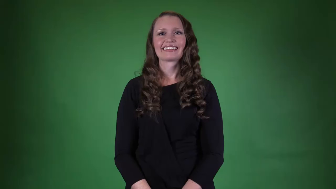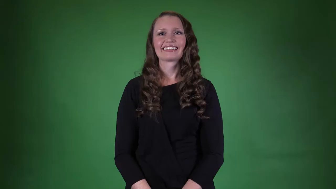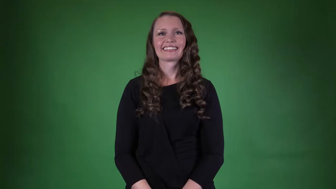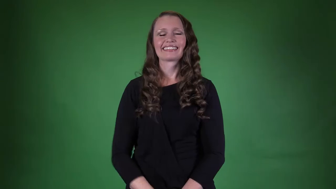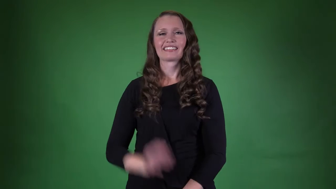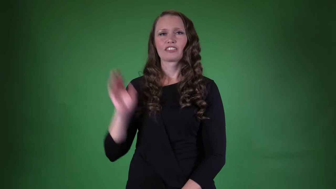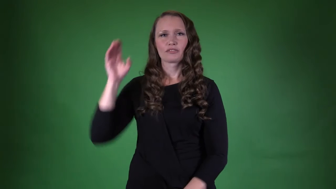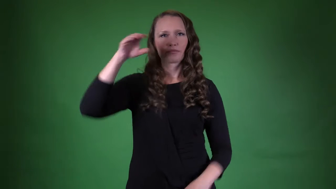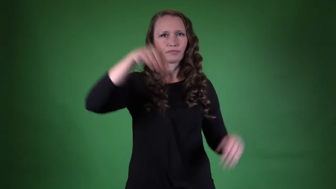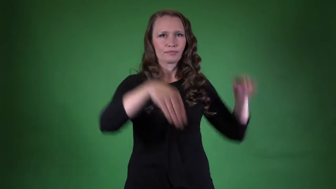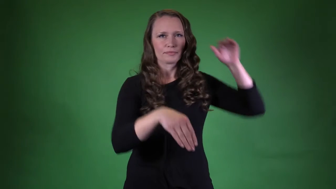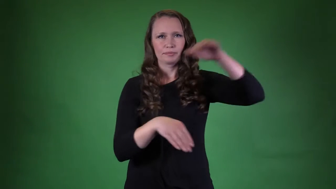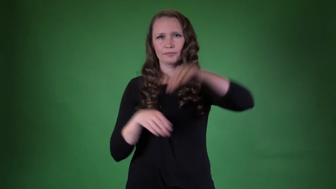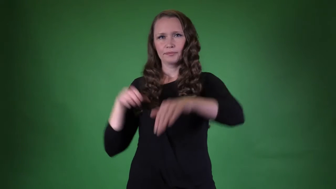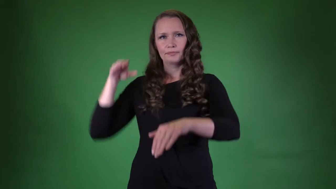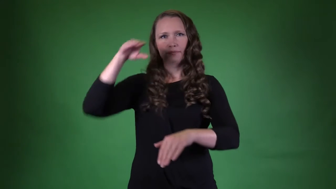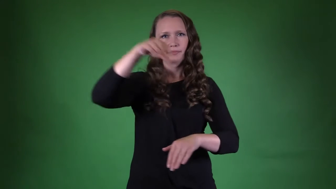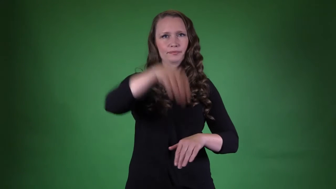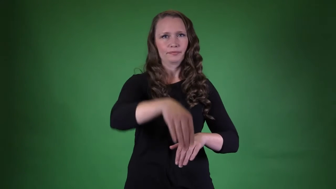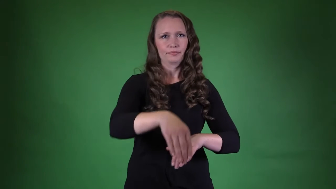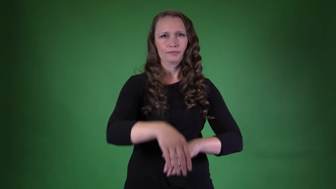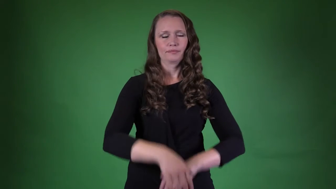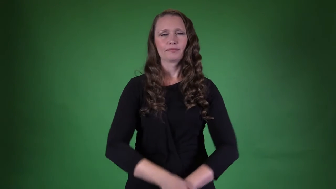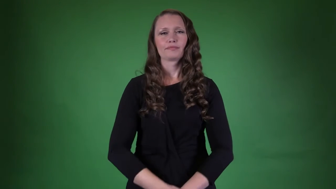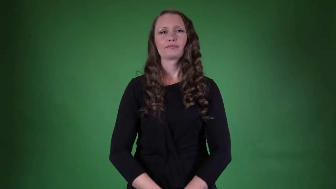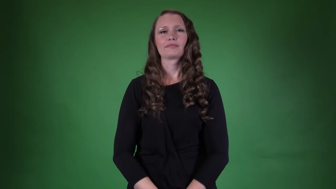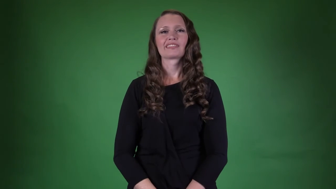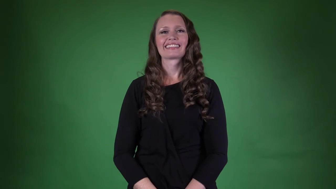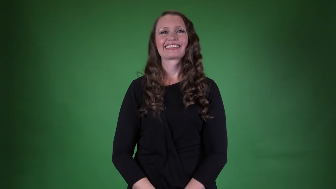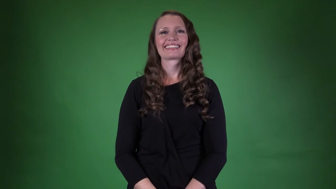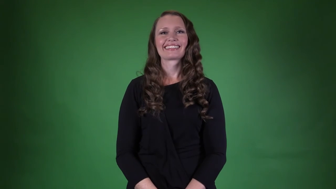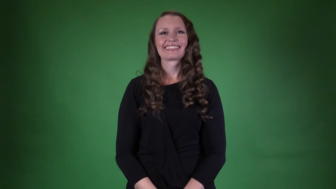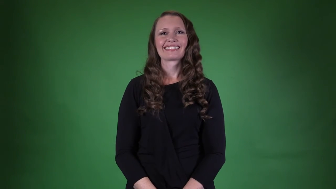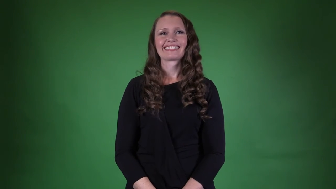Freestyle